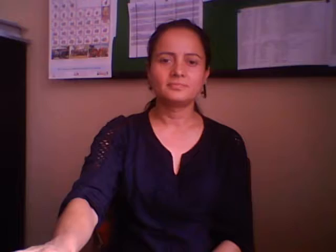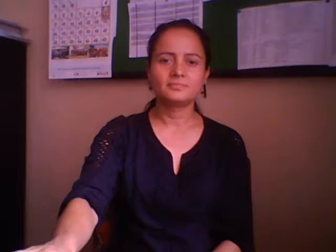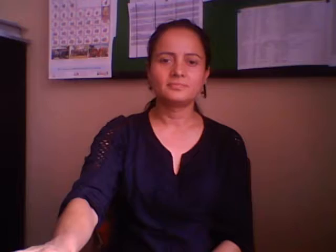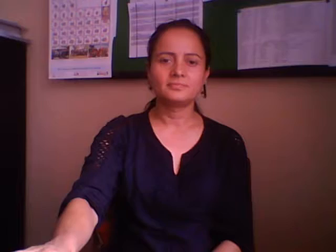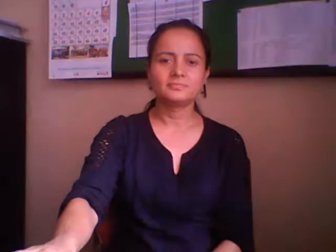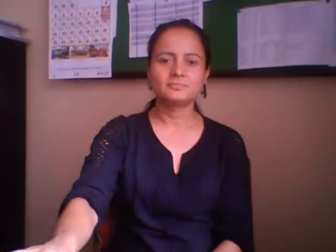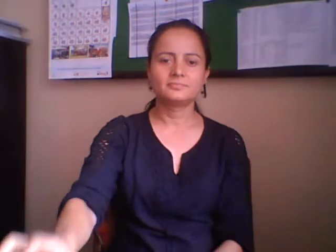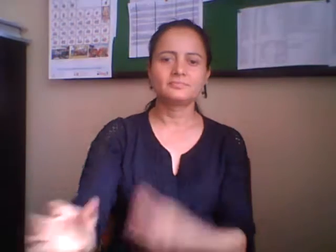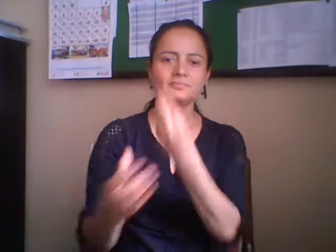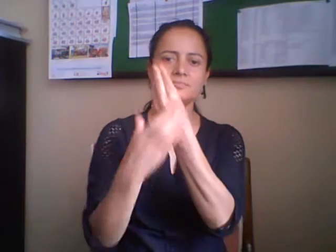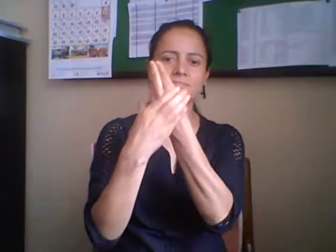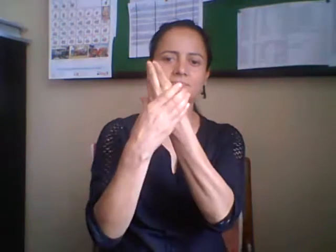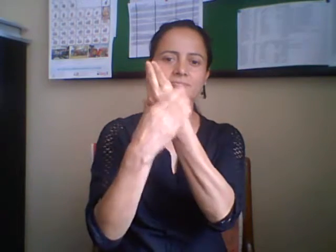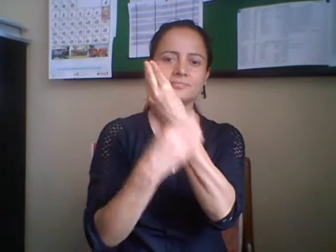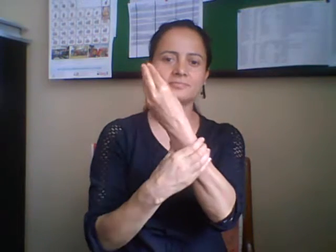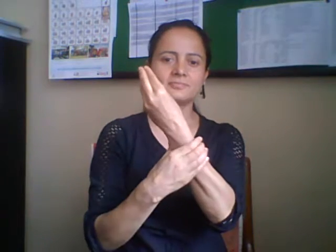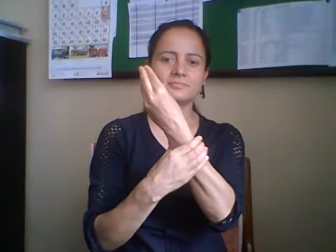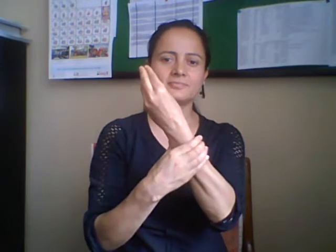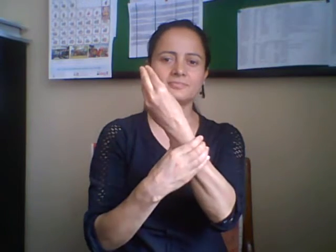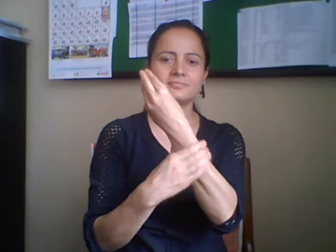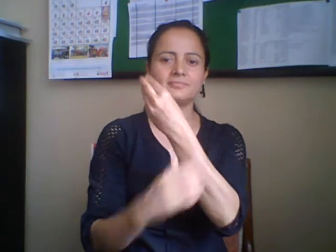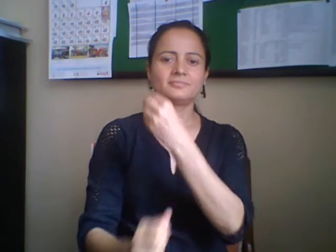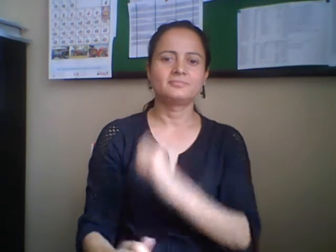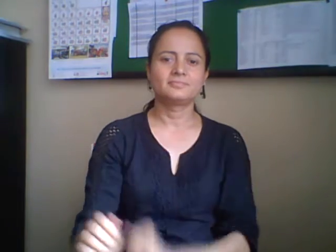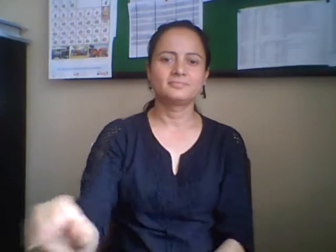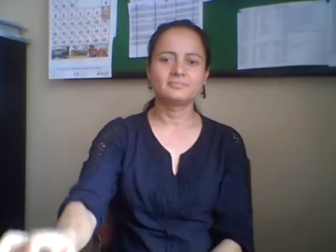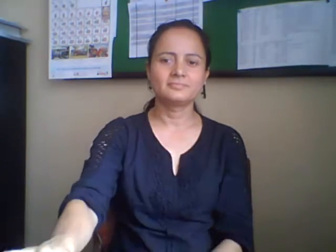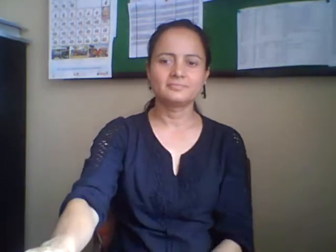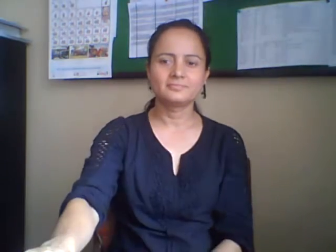bracelet